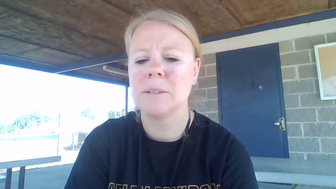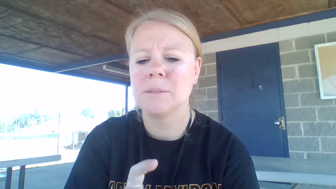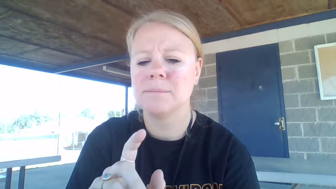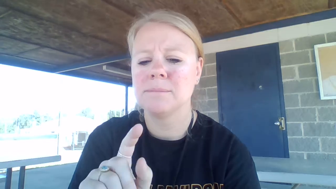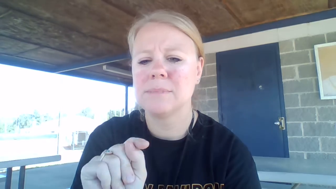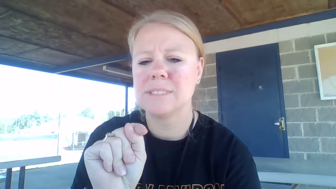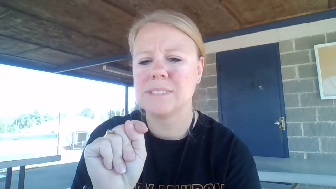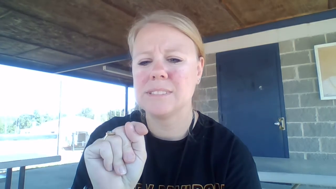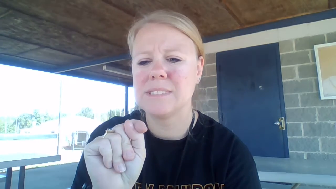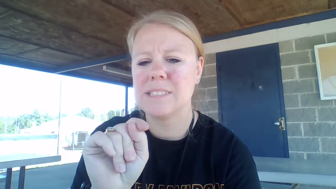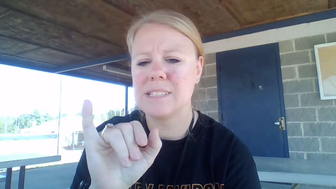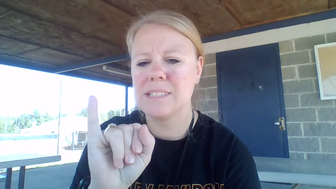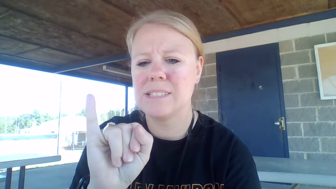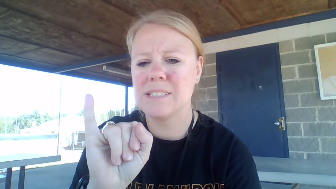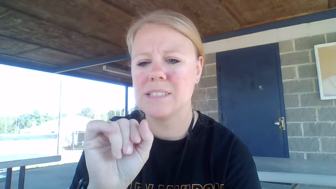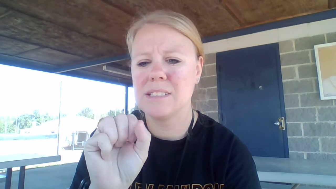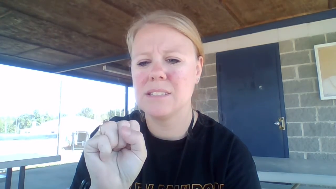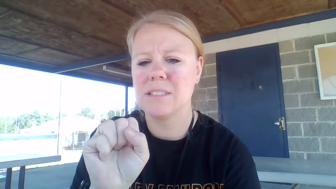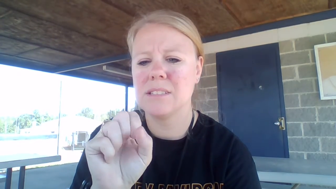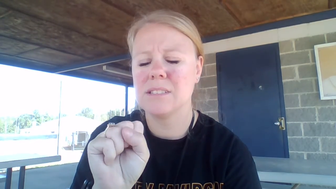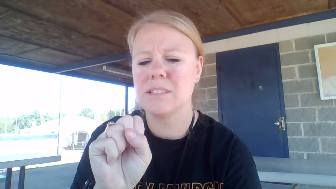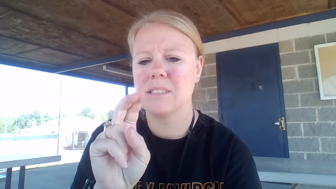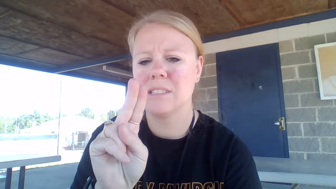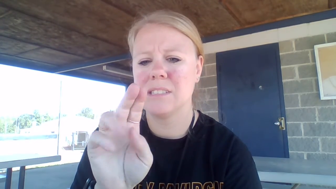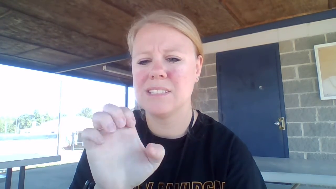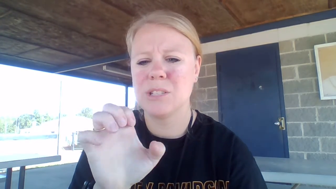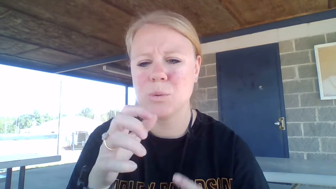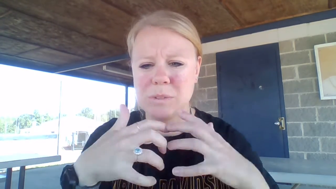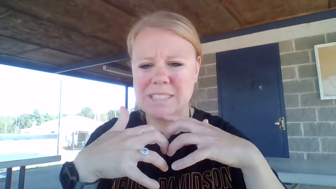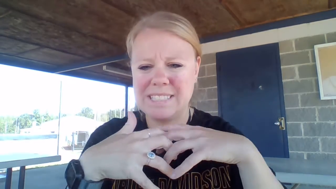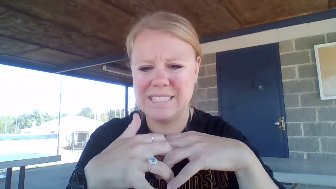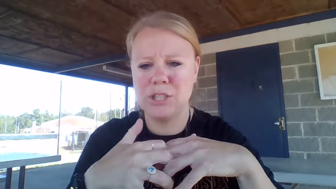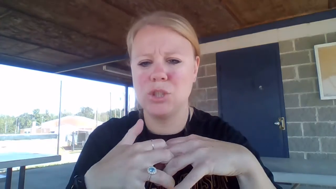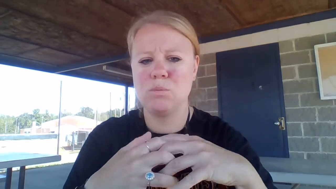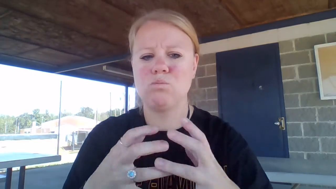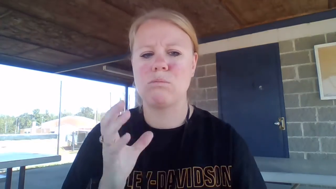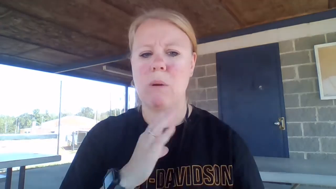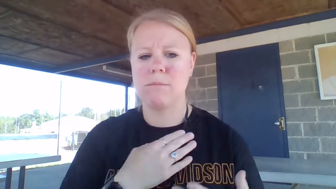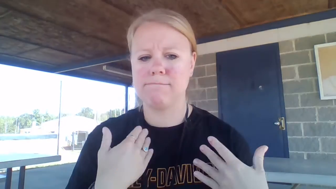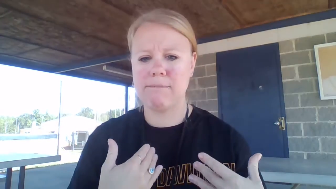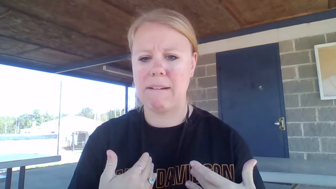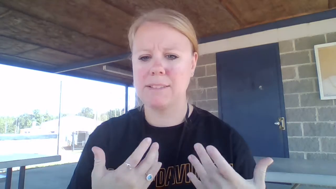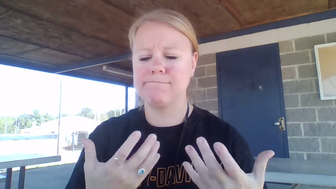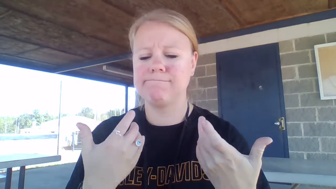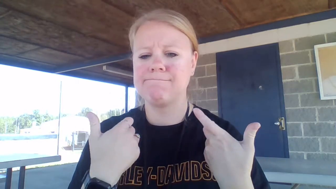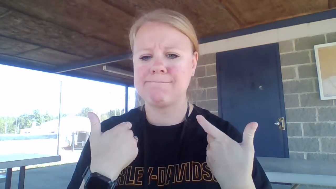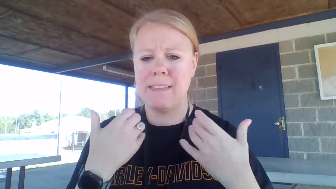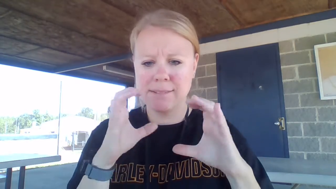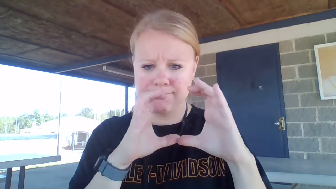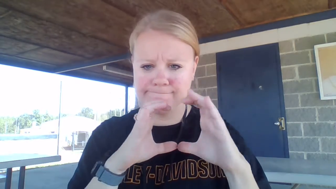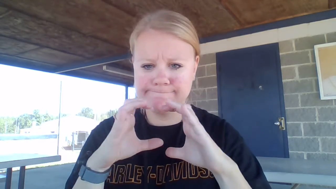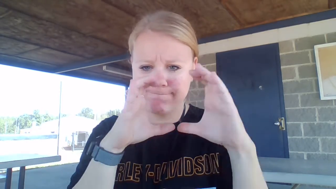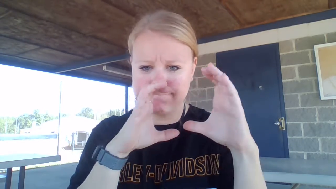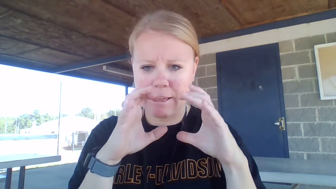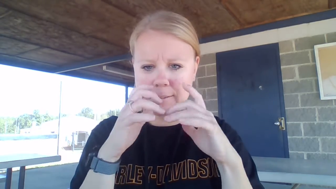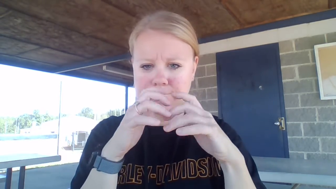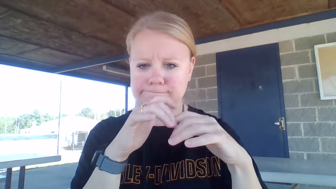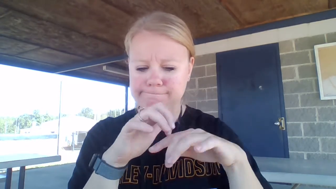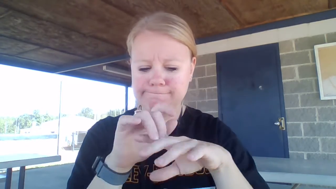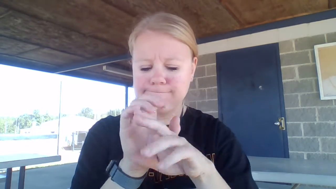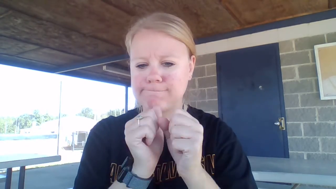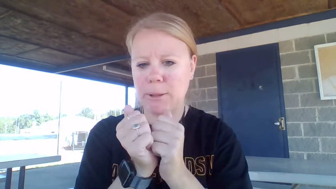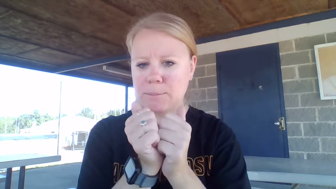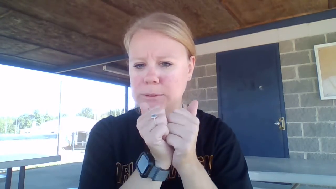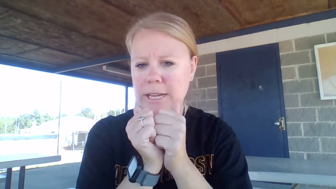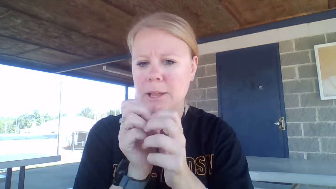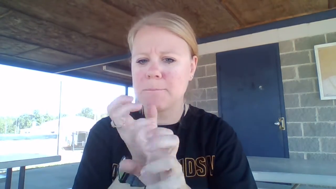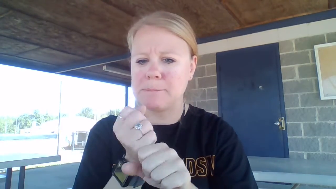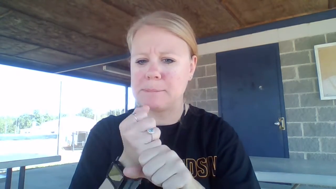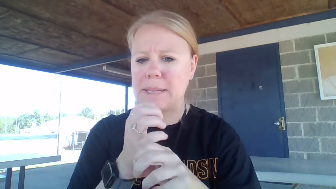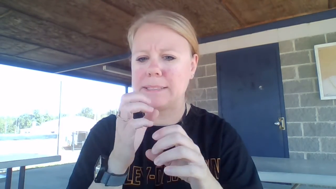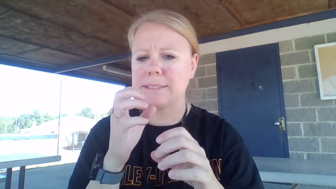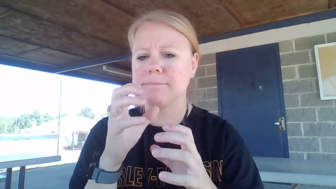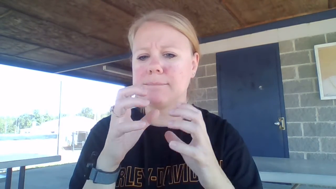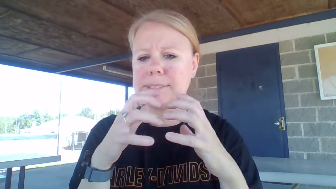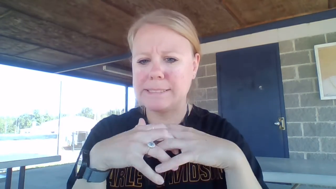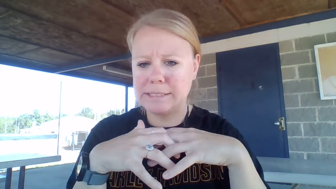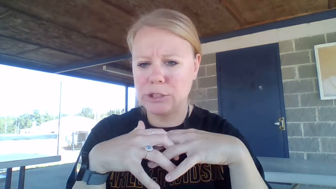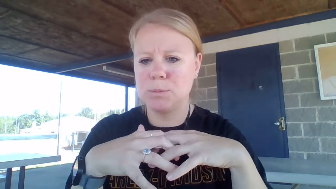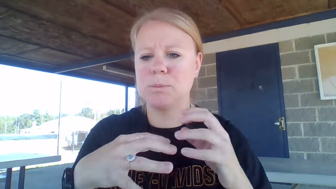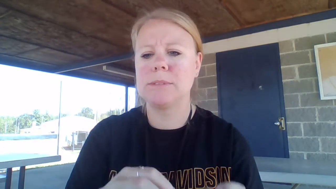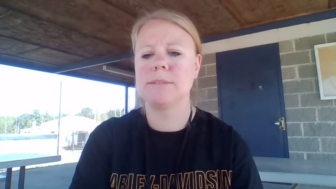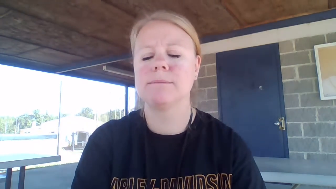Tissue